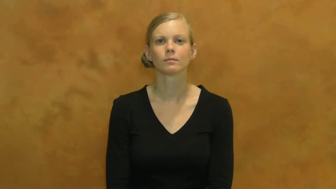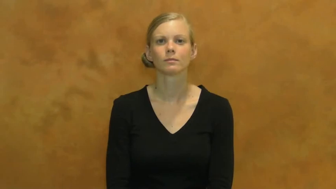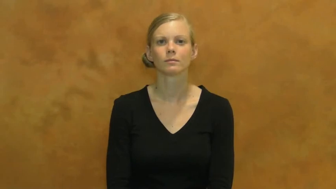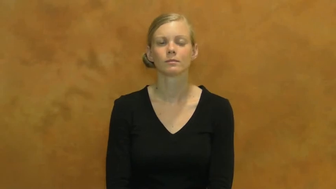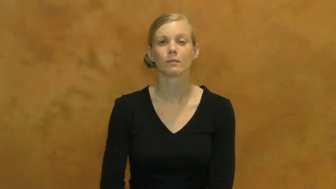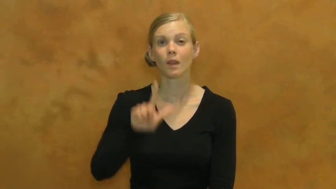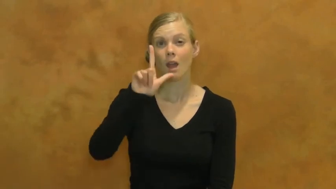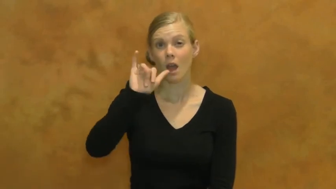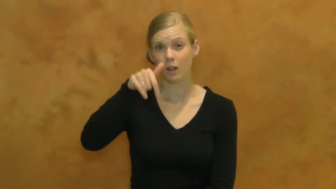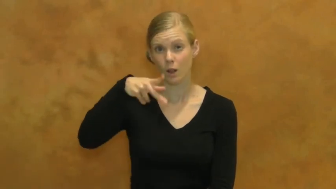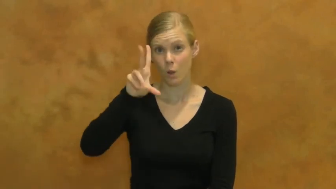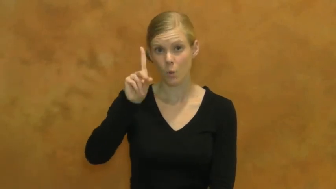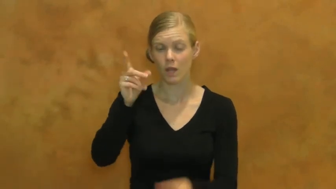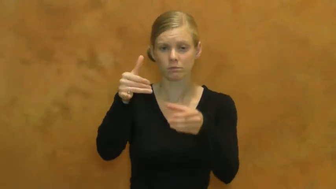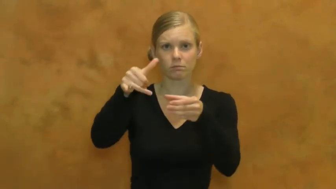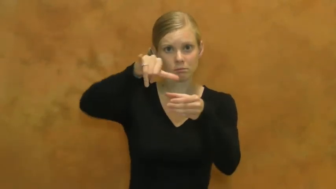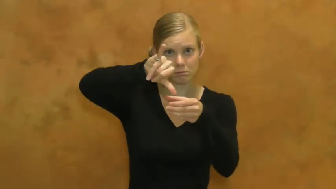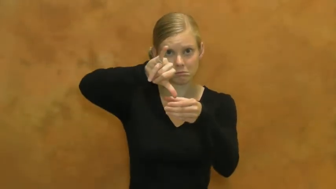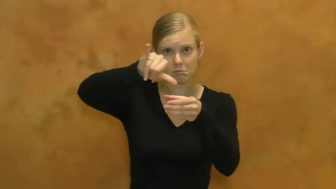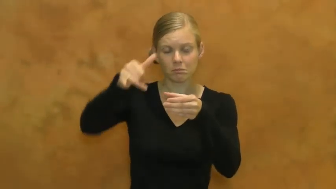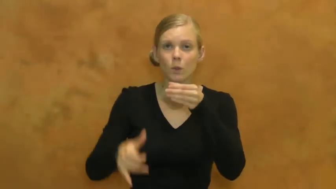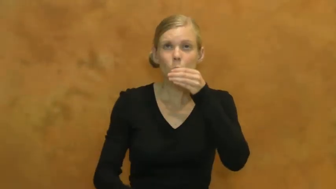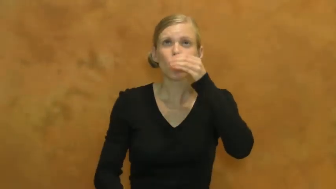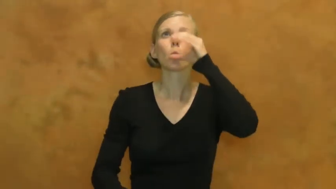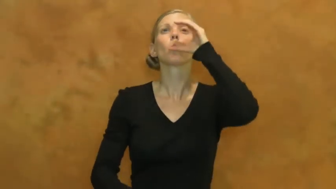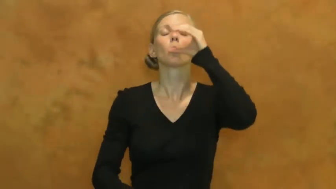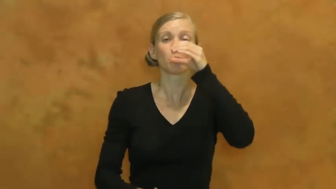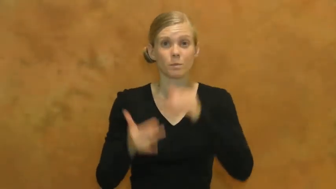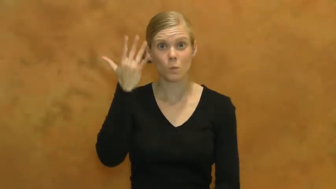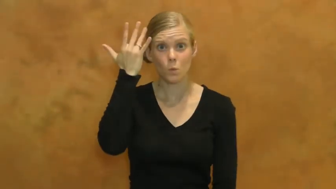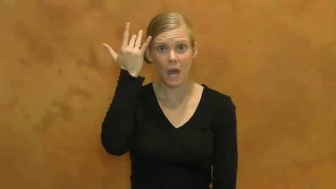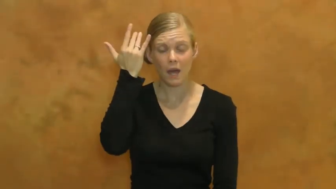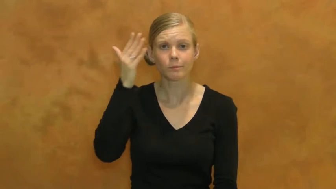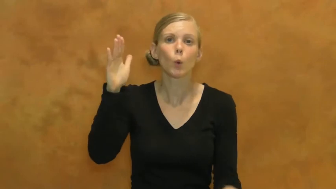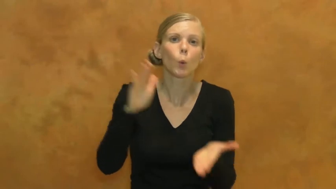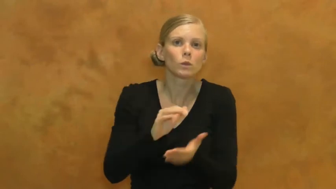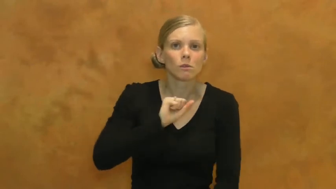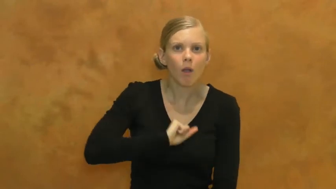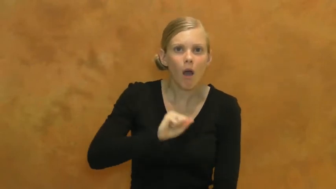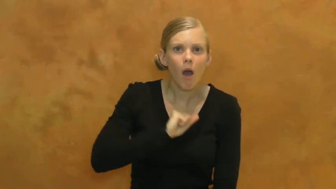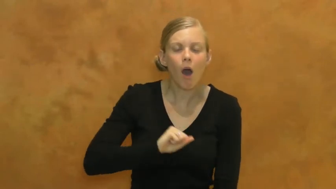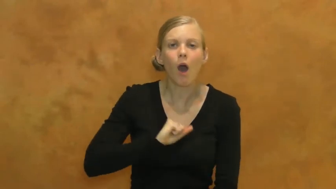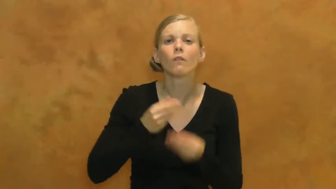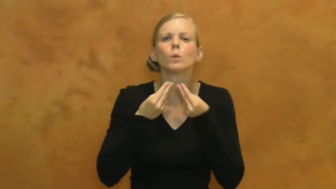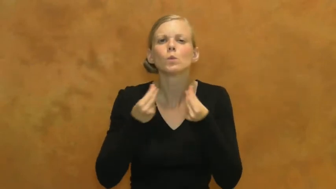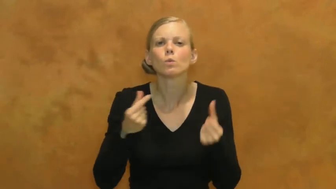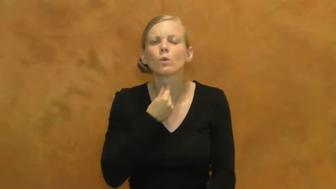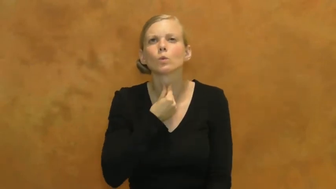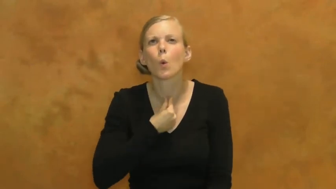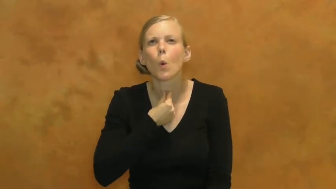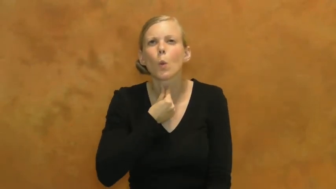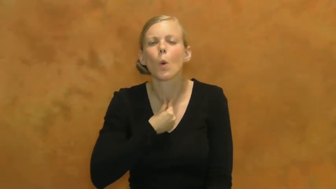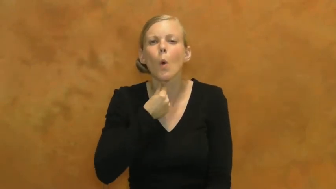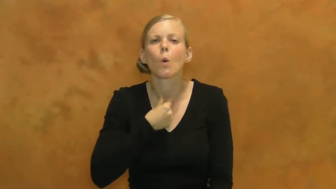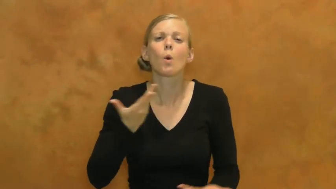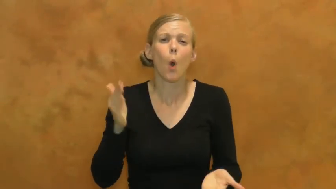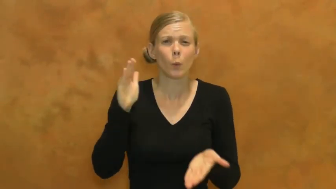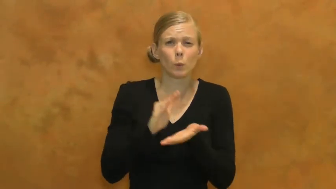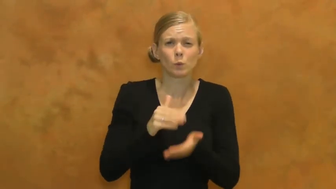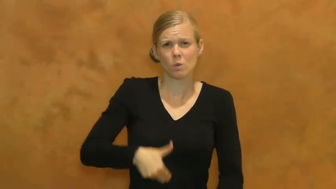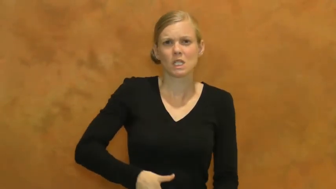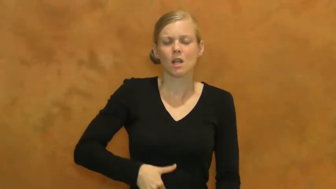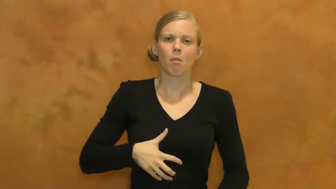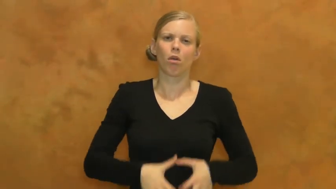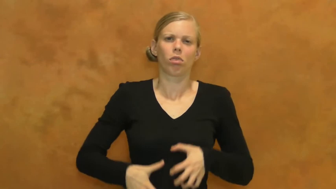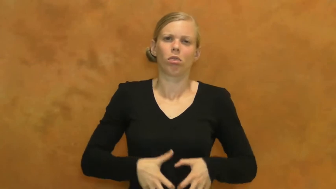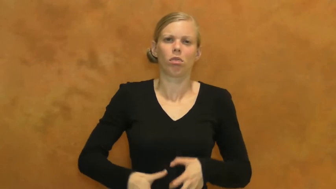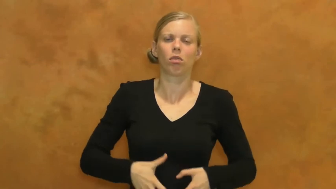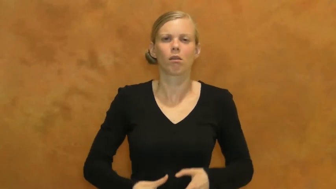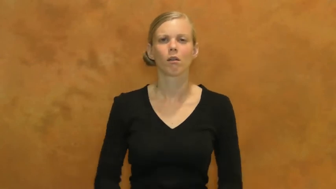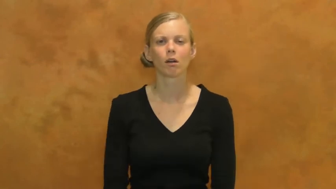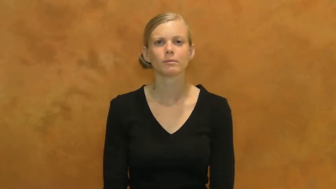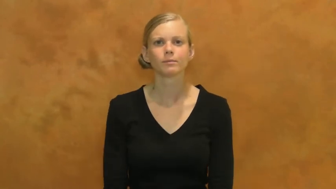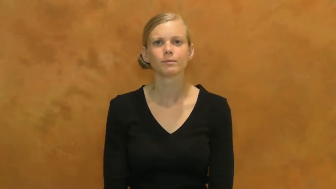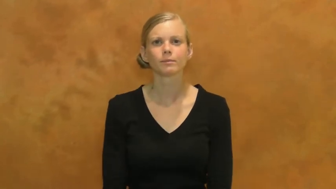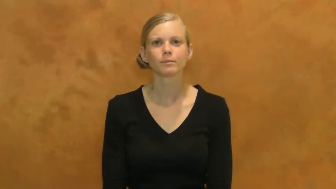syrup